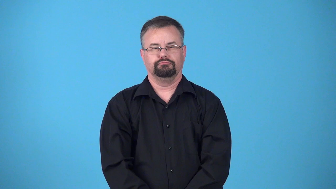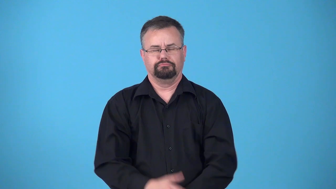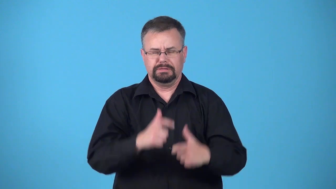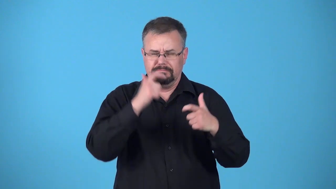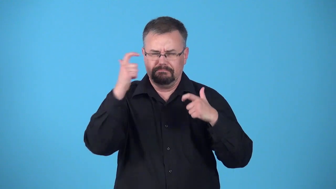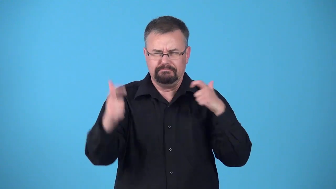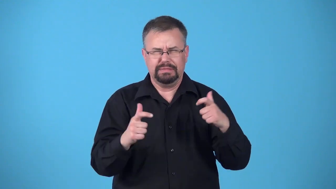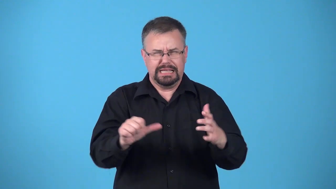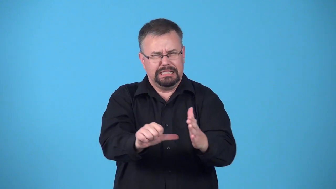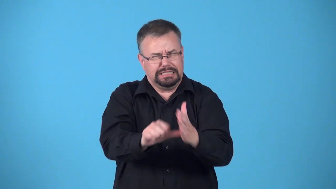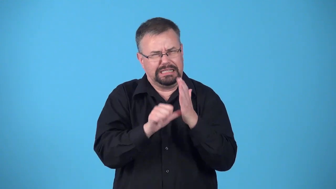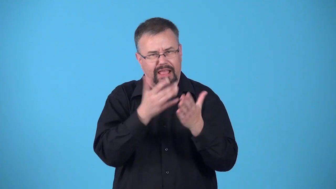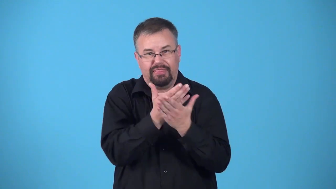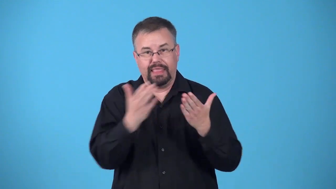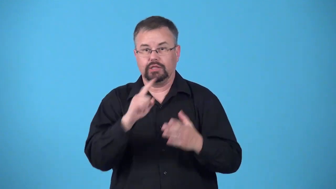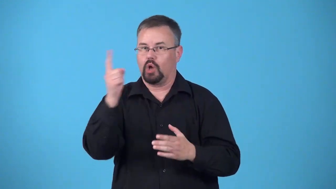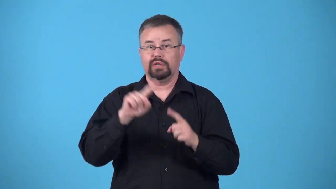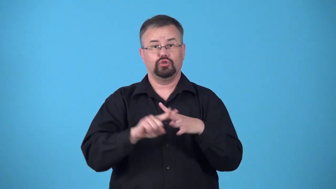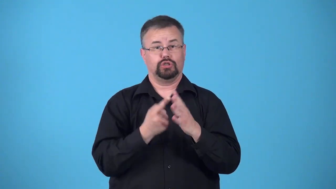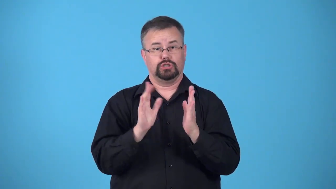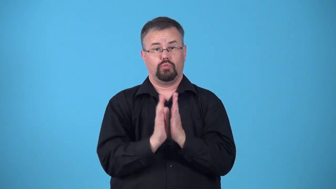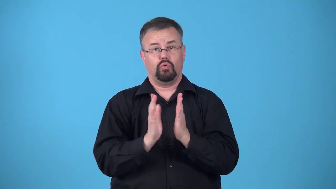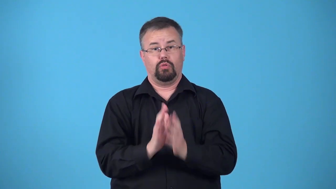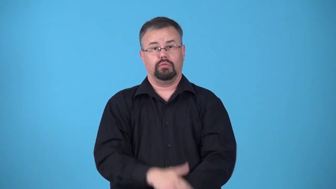mighty oaks from little acorns grow